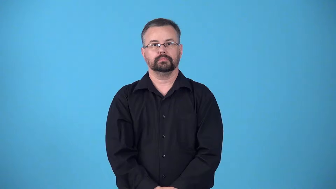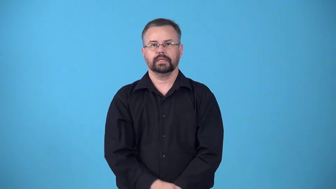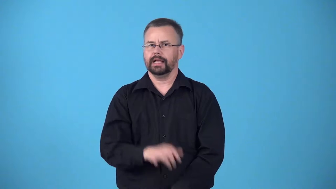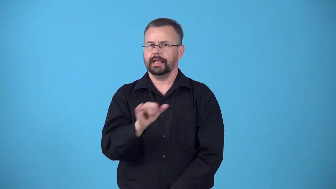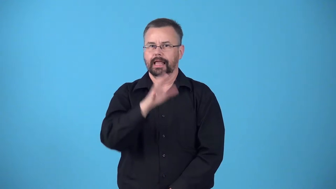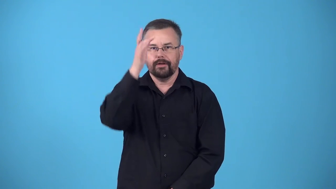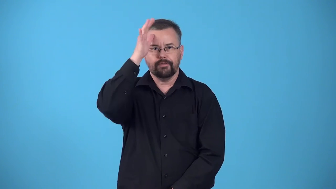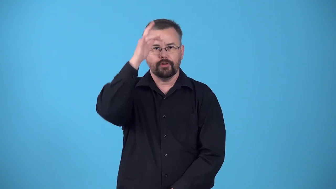fatherlike,fatherly